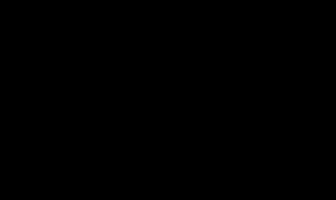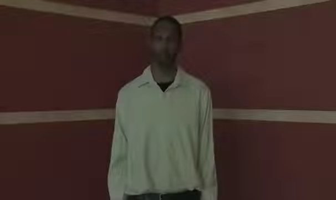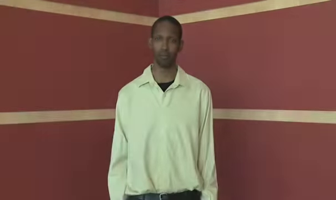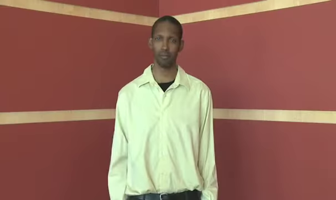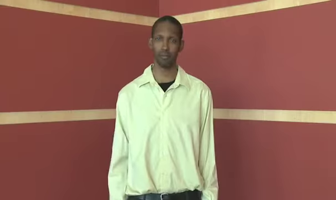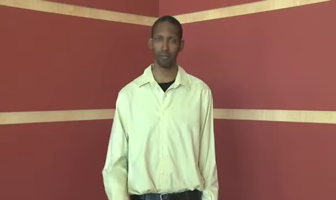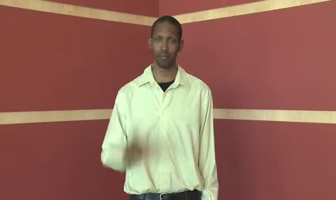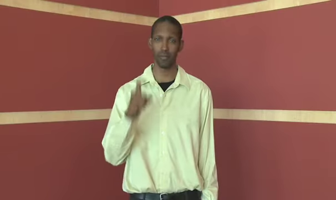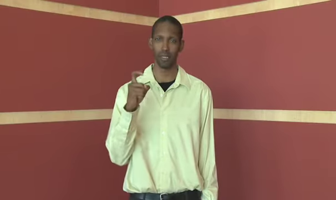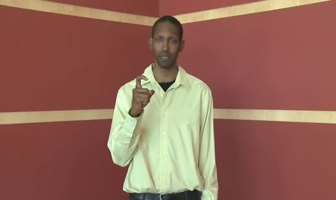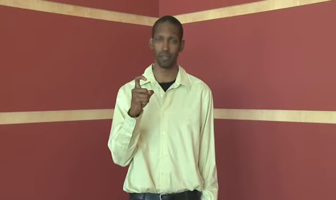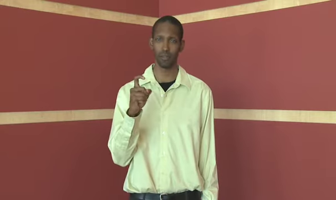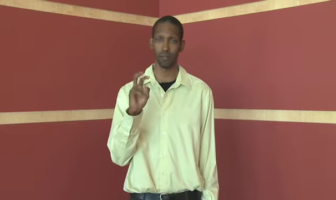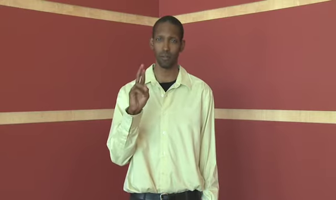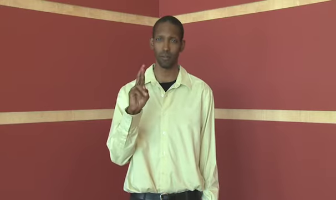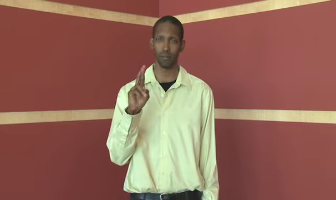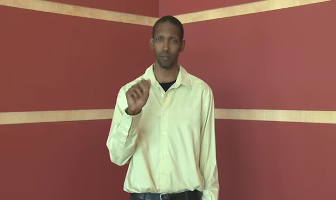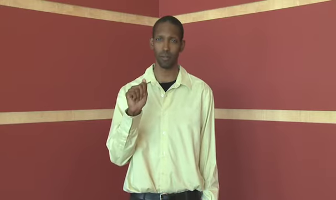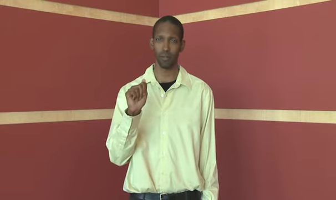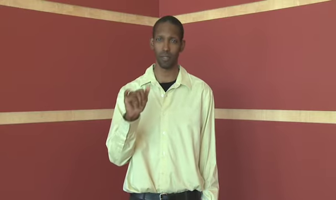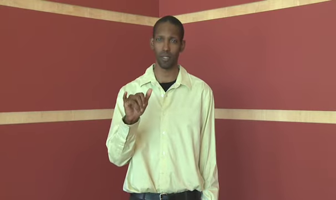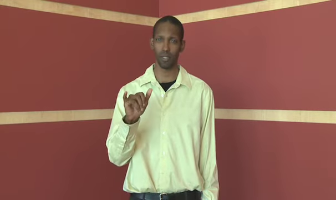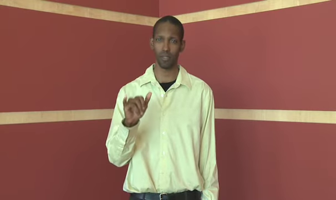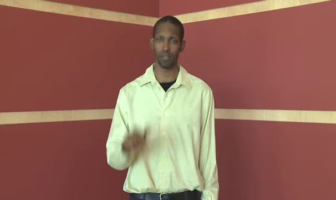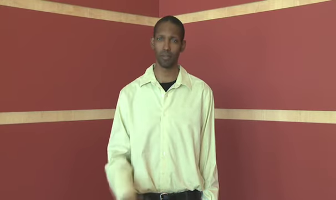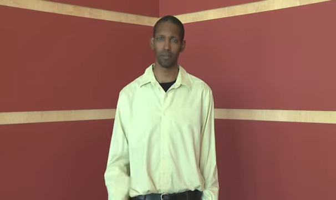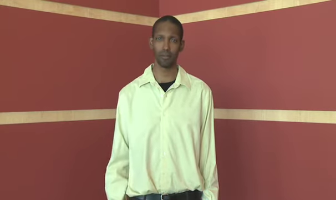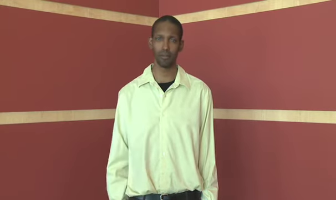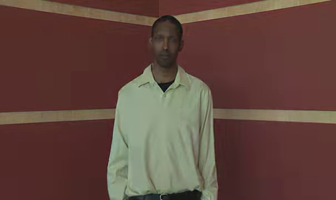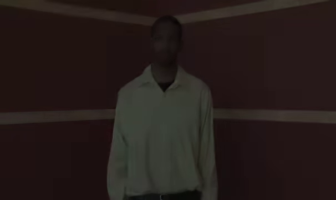X-ray